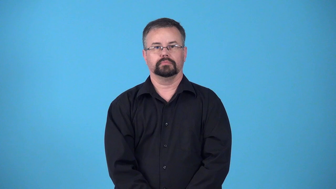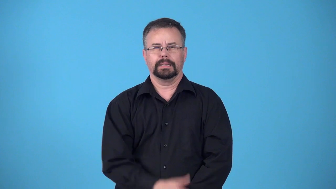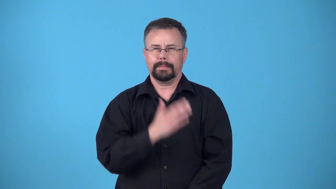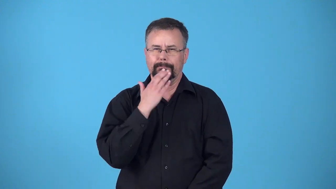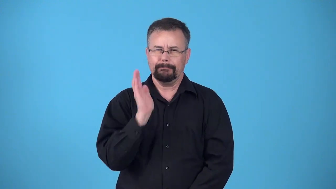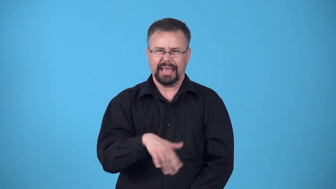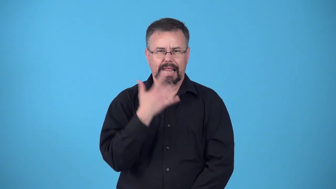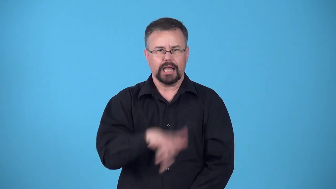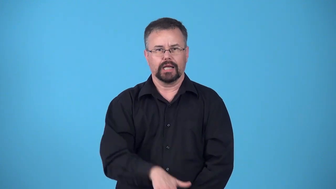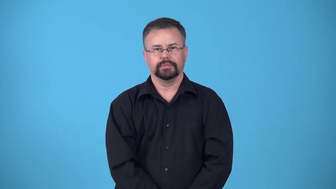tough luck